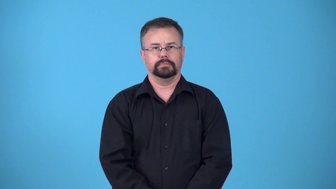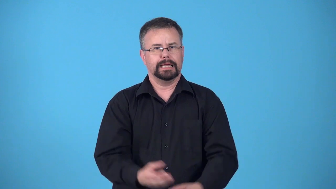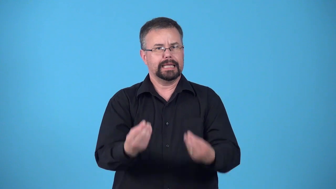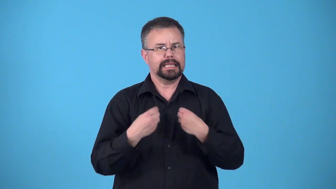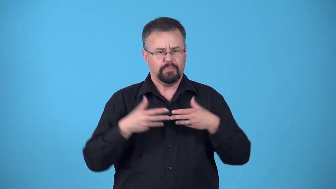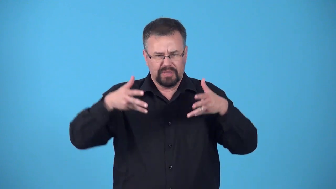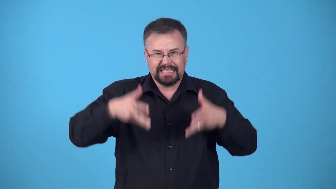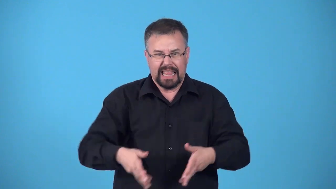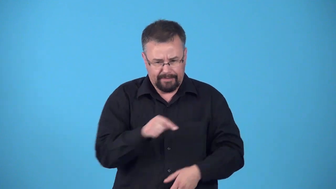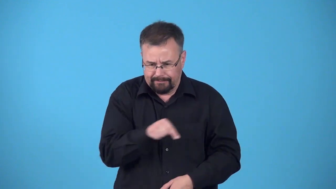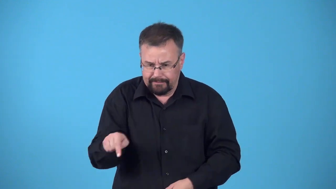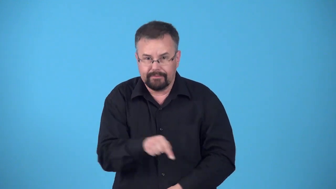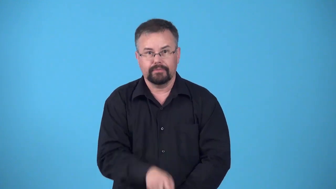throw me a bone, throw me some scraps